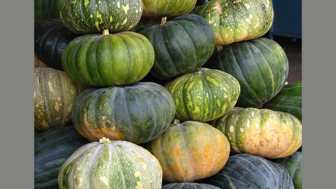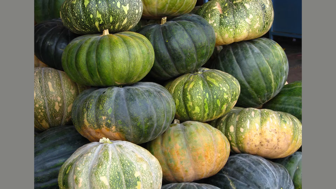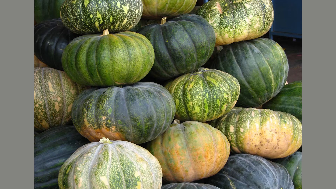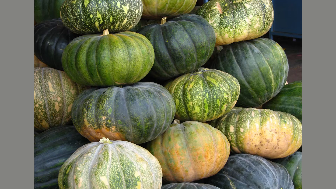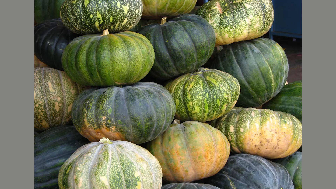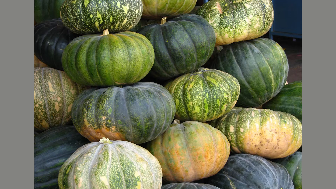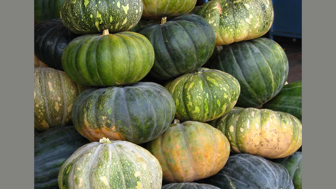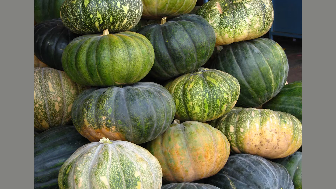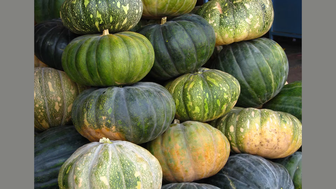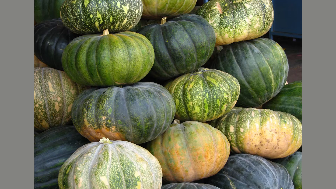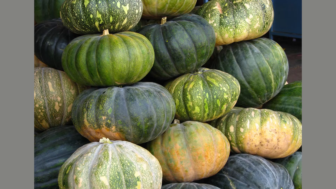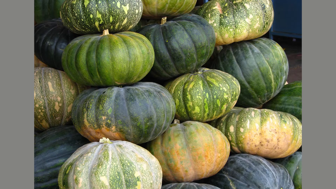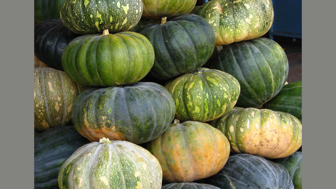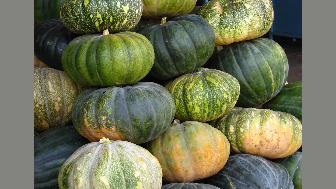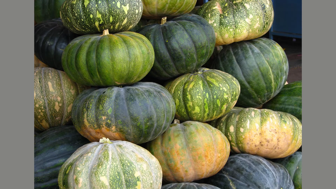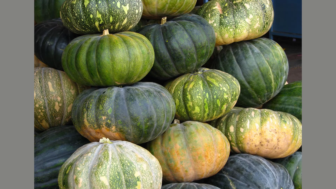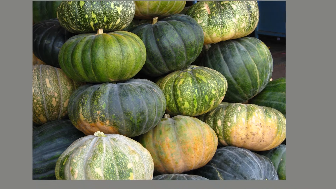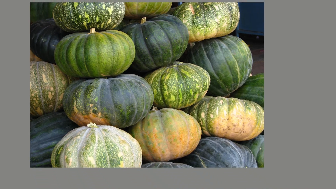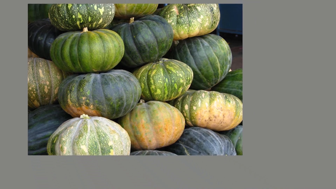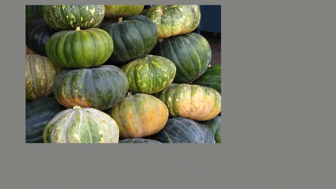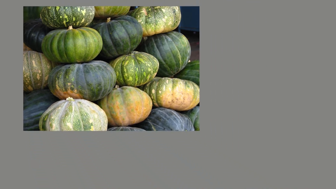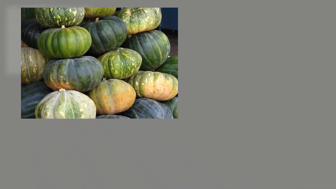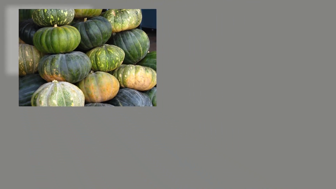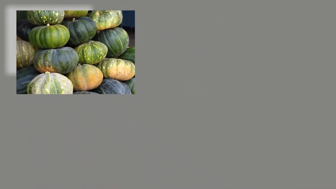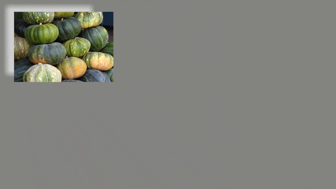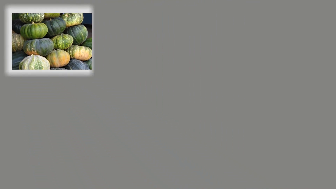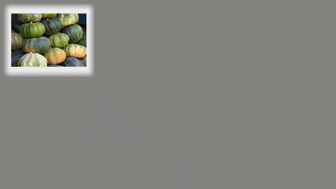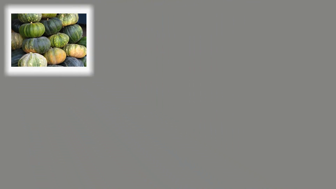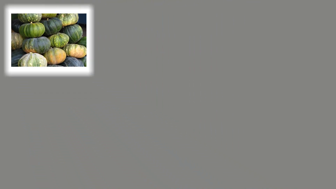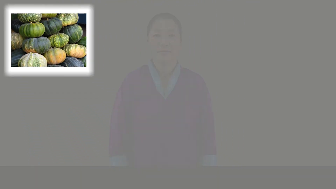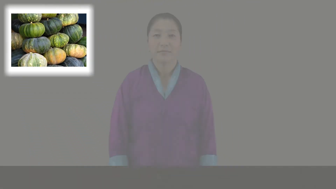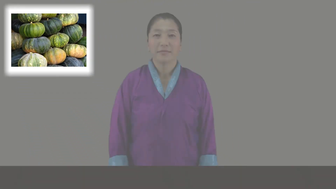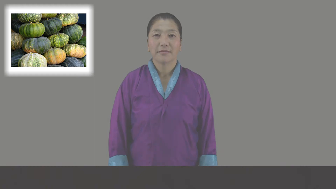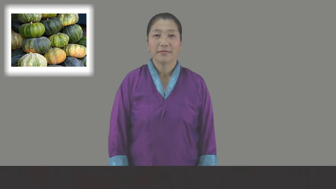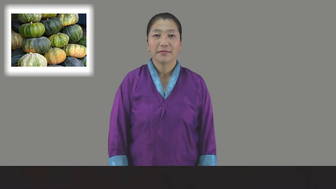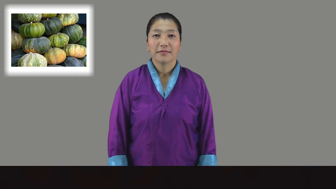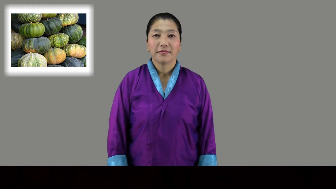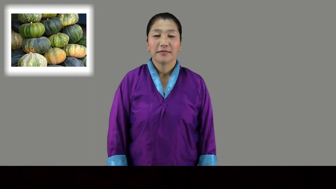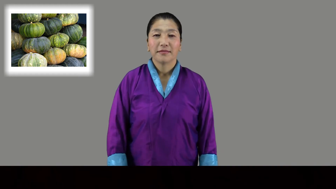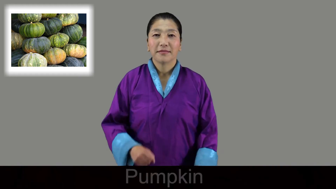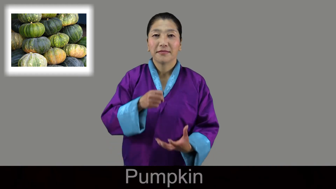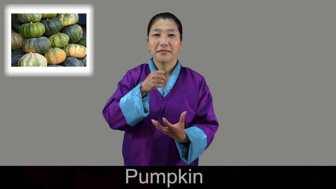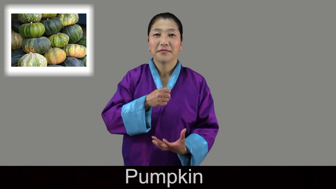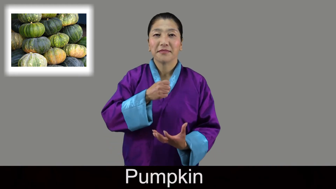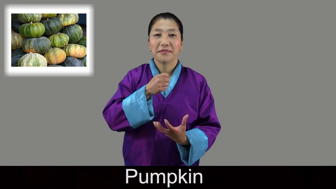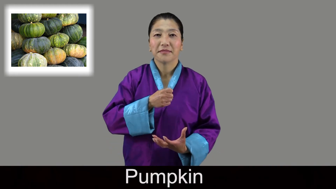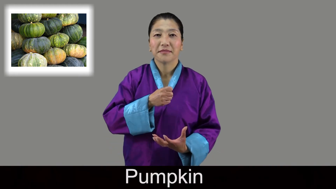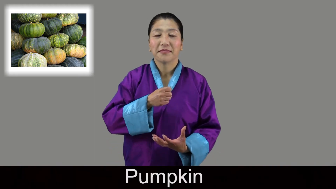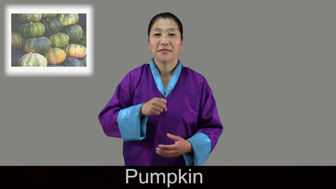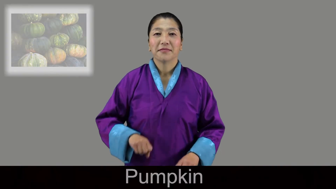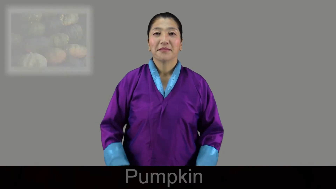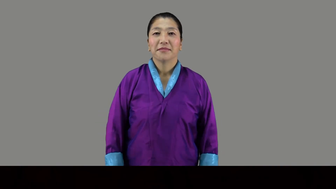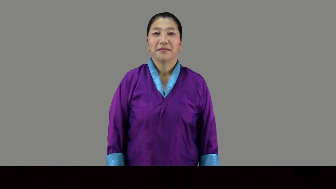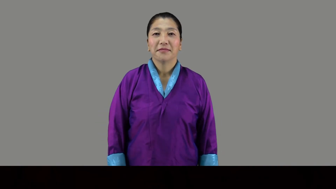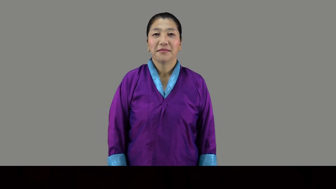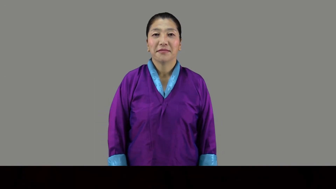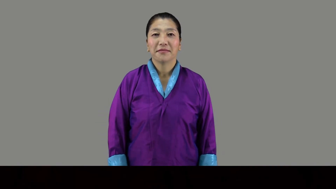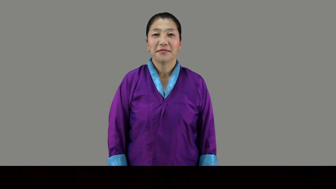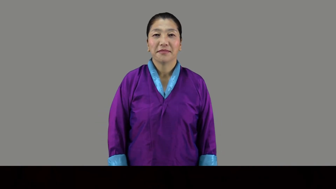Pumpkin